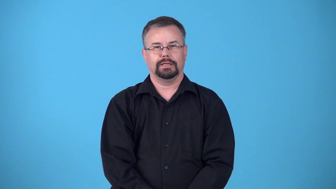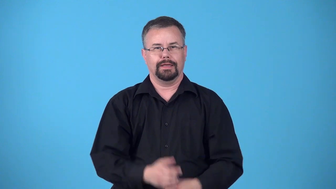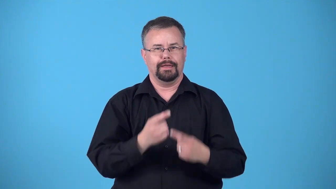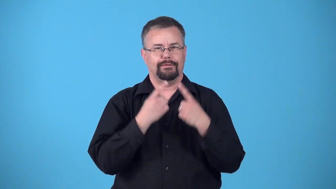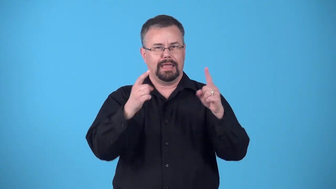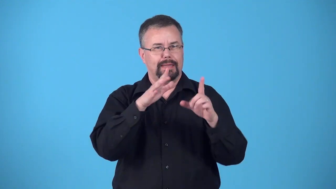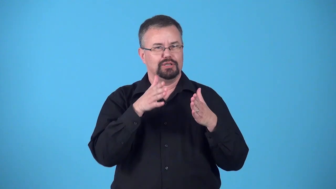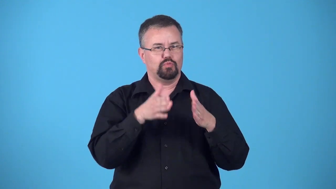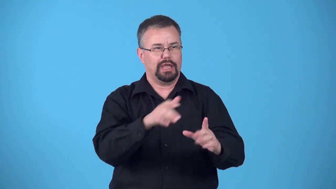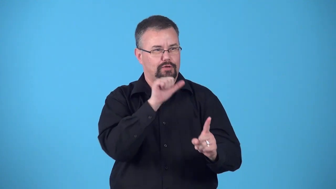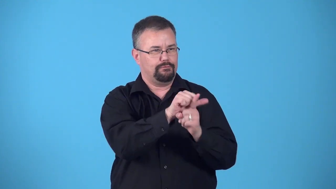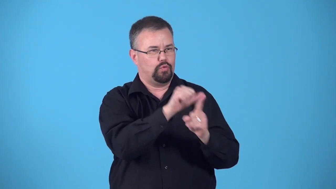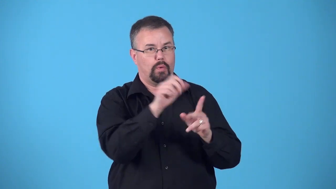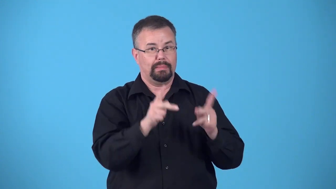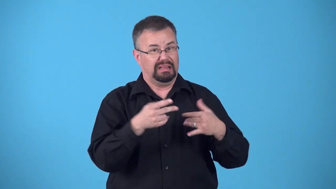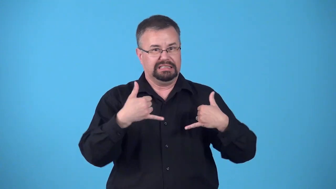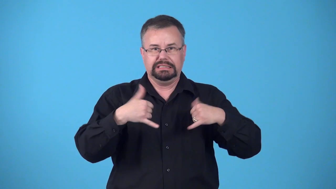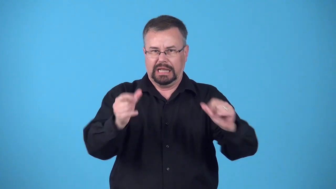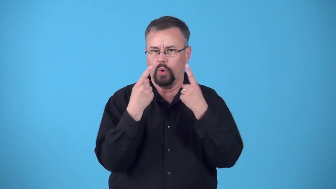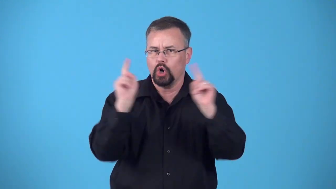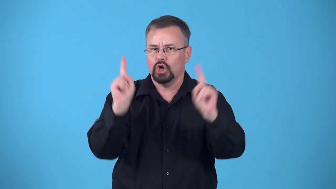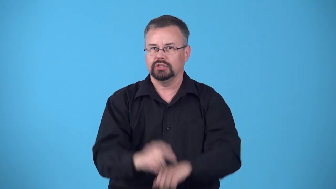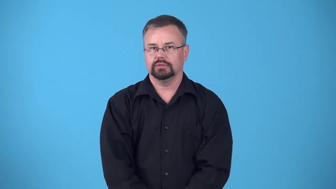oldest trick in the book